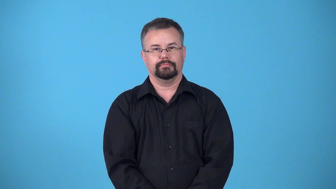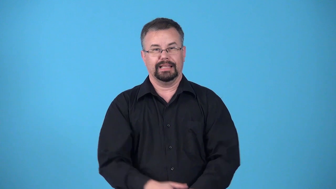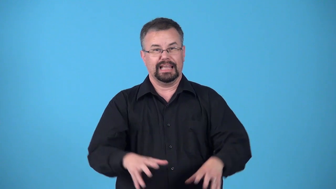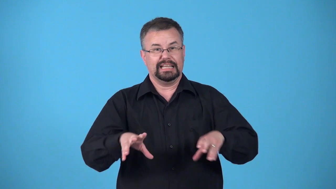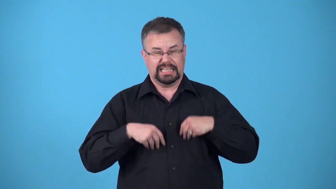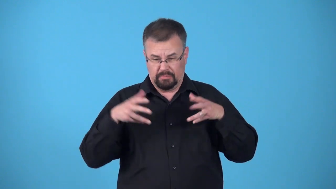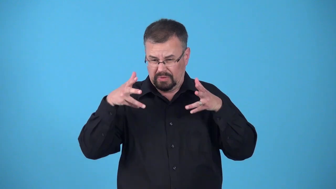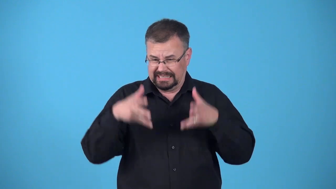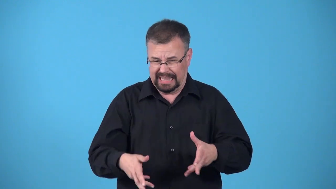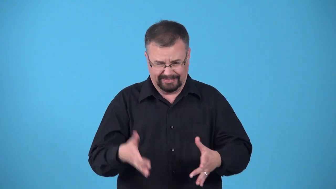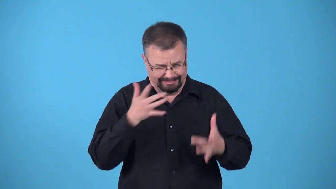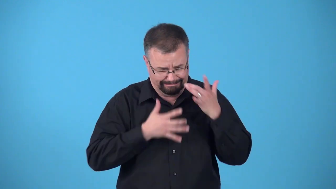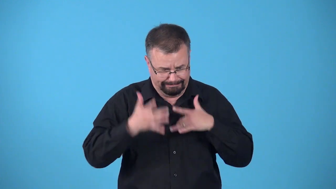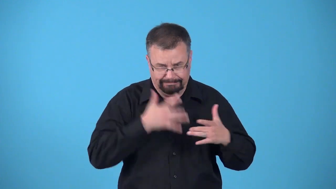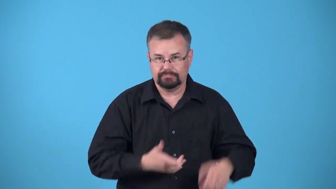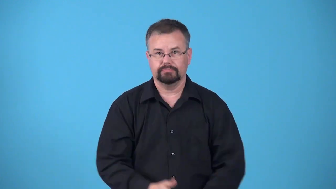scraping the bottom of the barrel